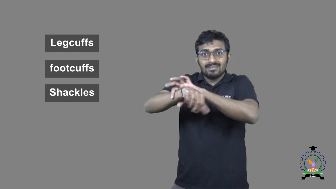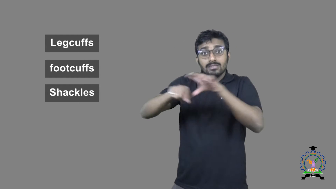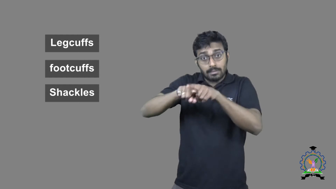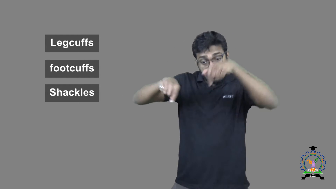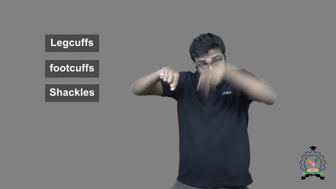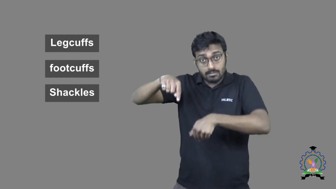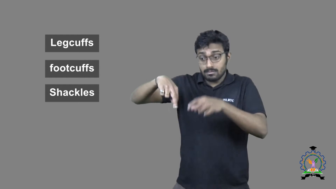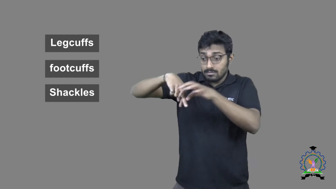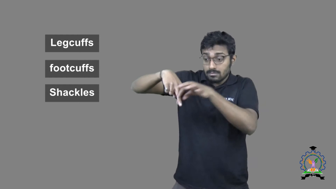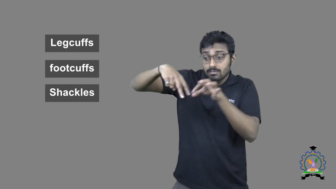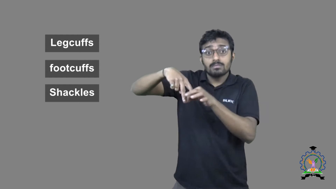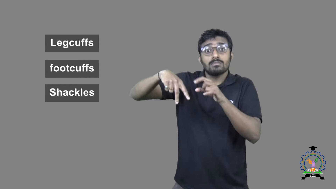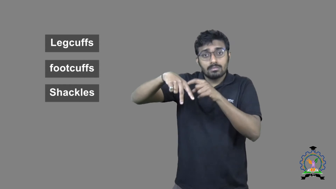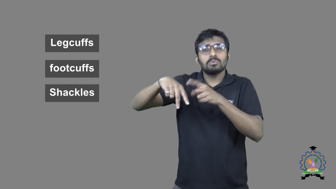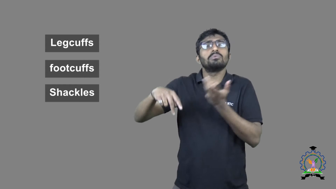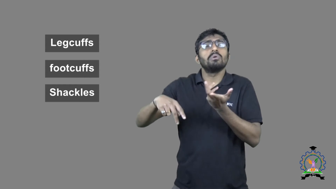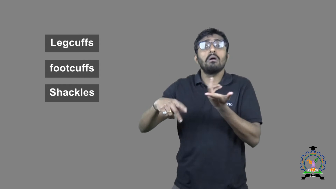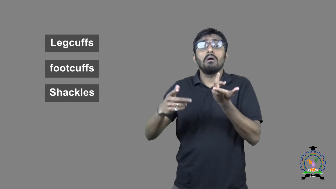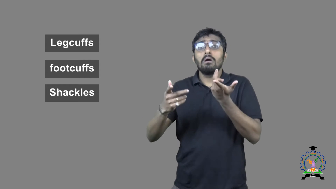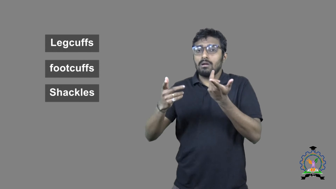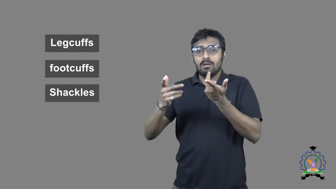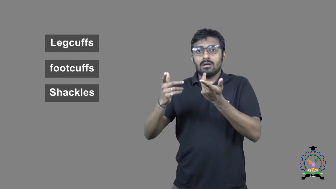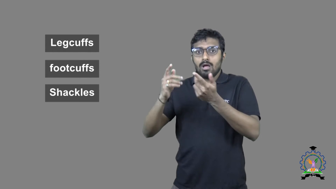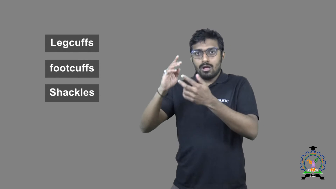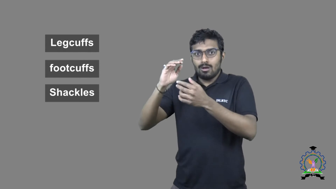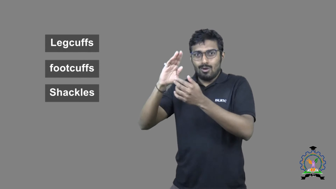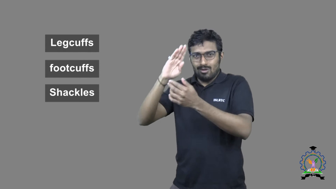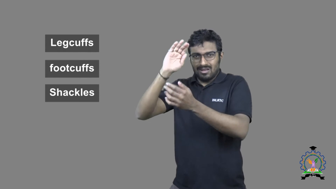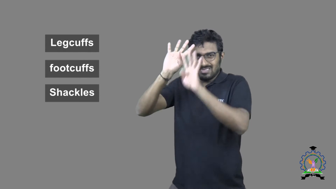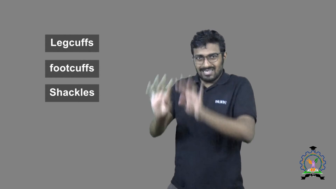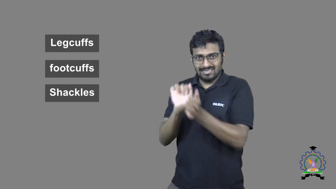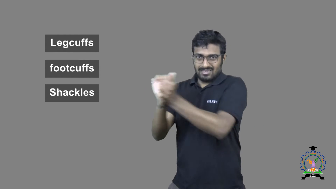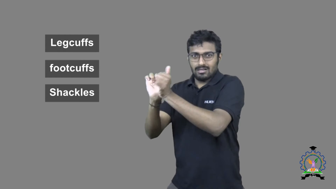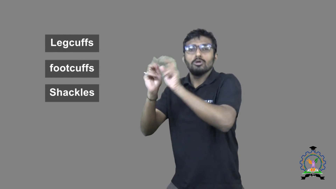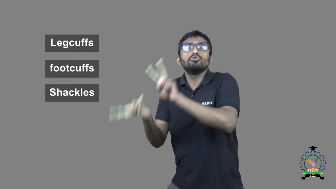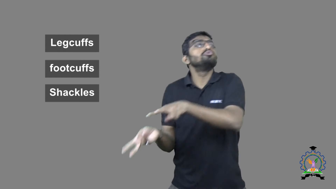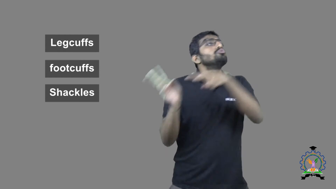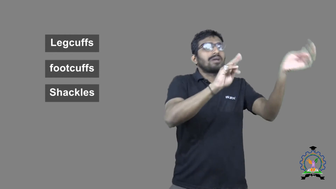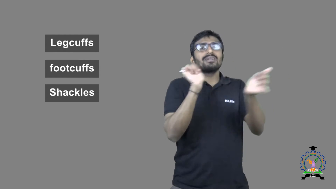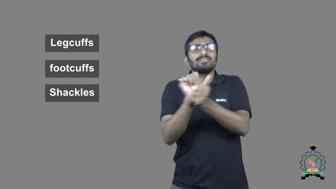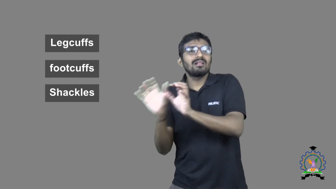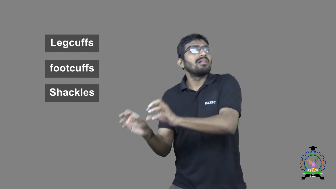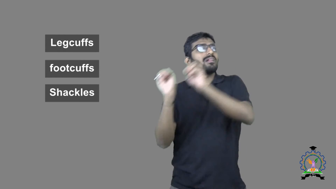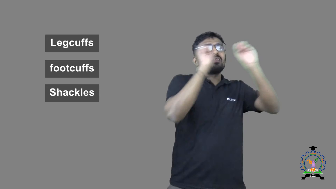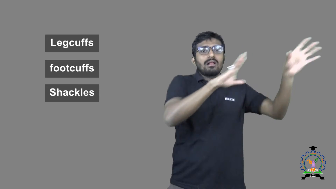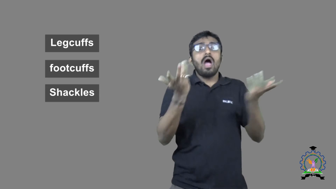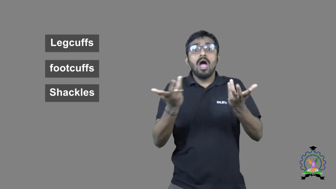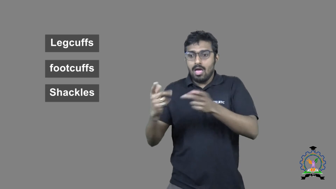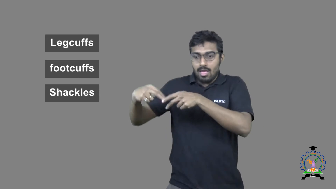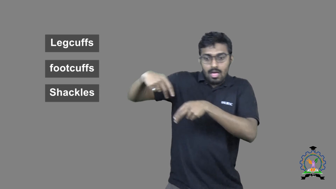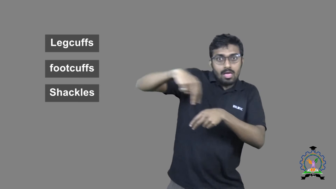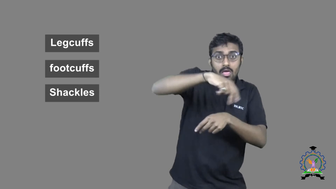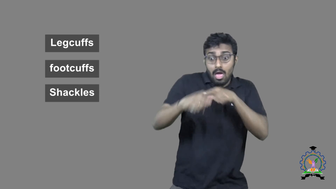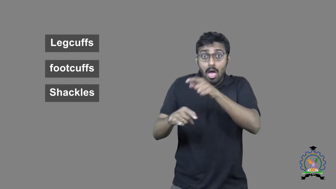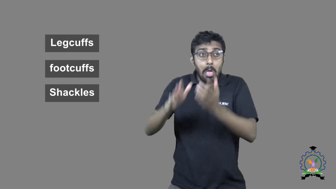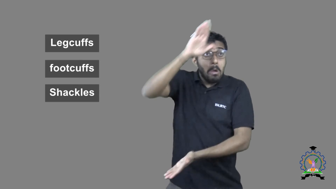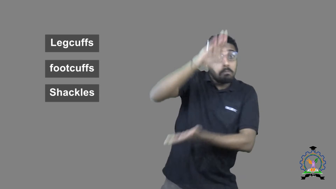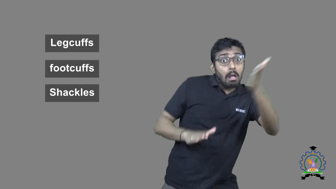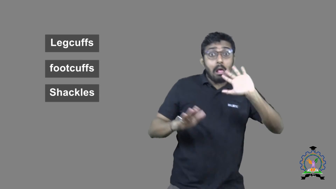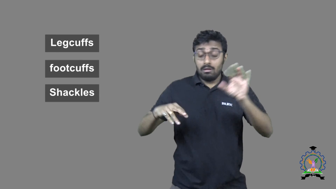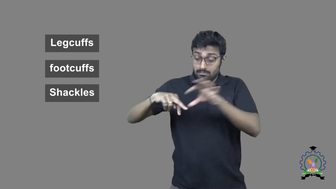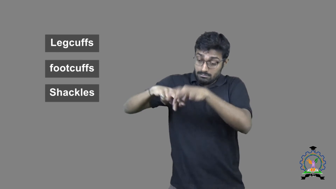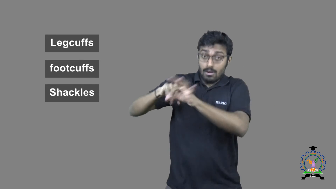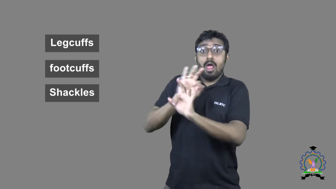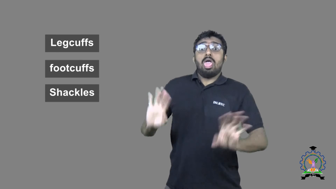Legcuffs or footcuffs or Shackles